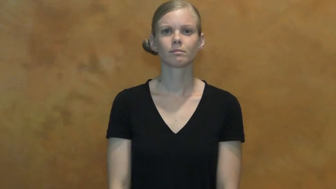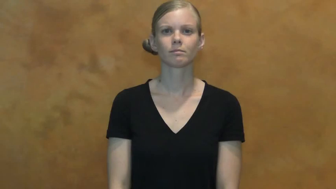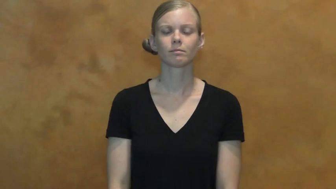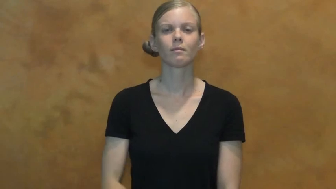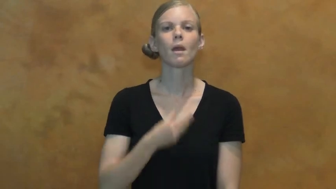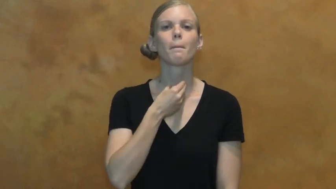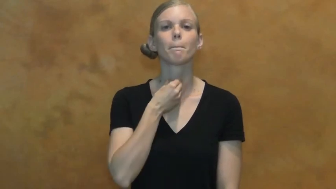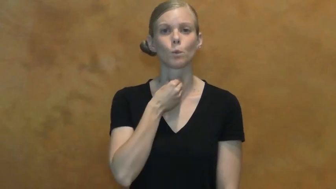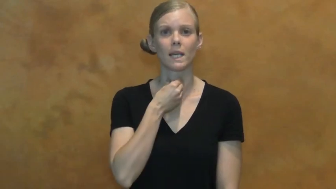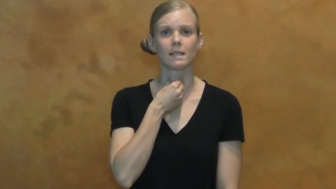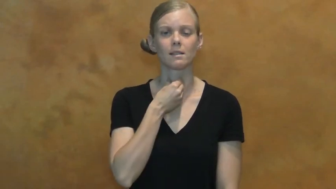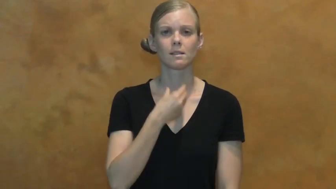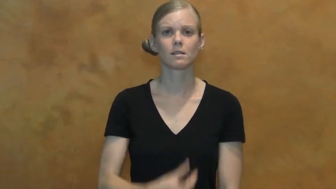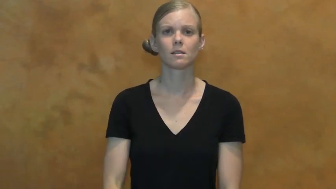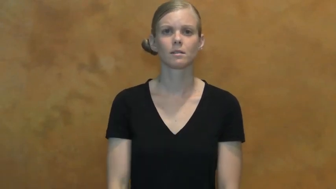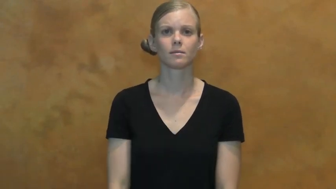marines